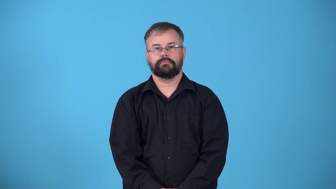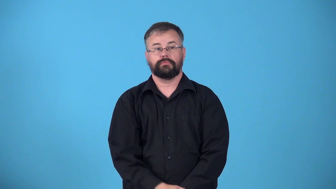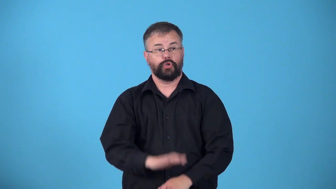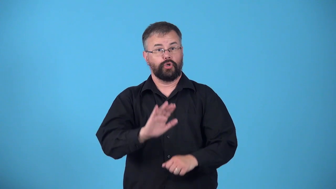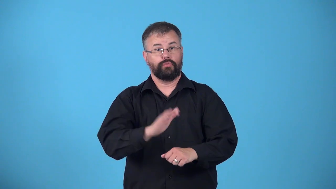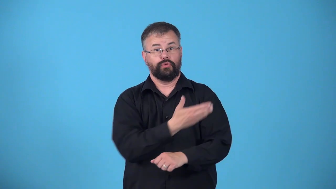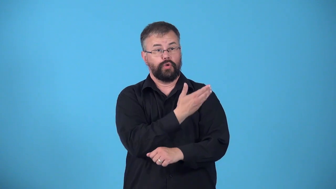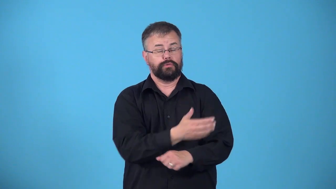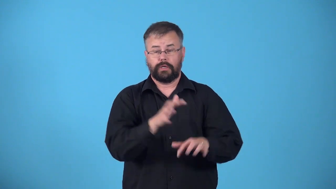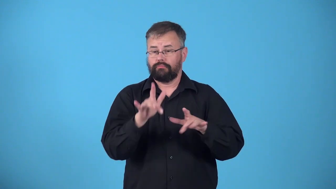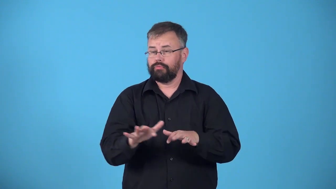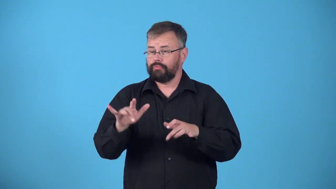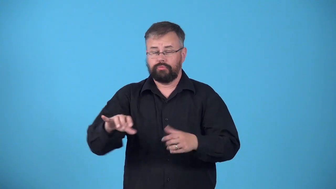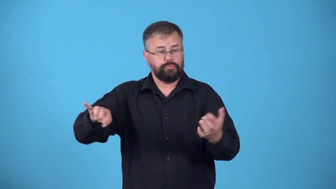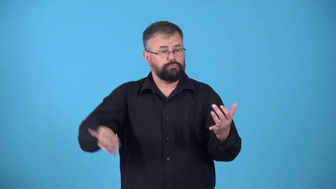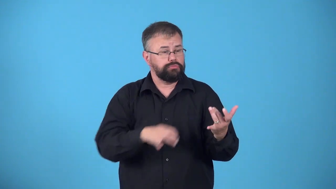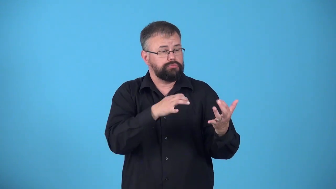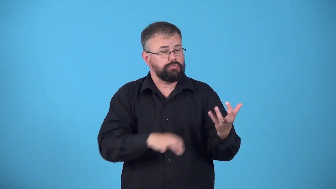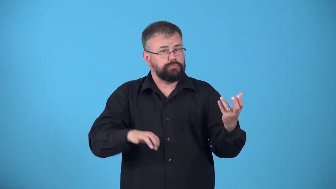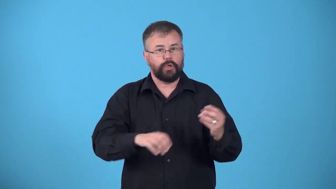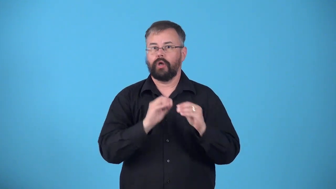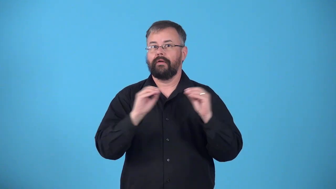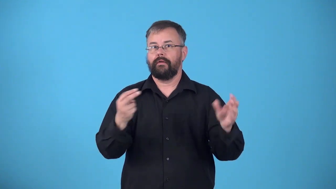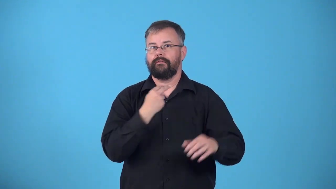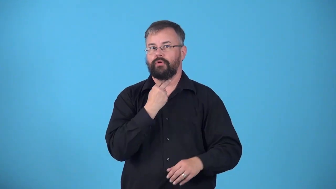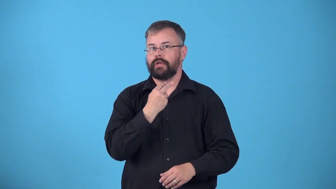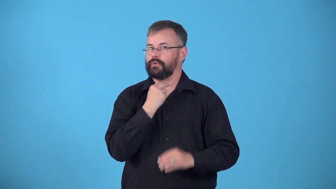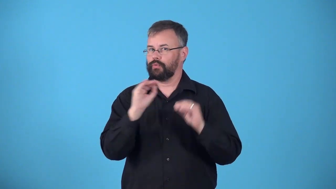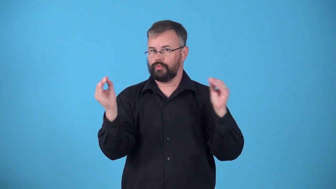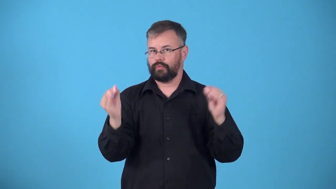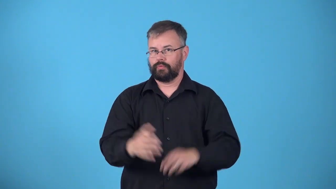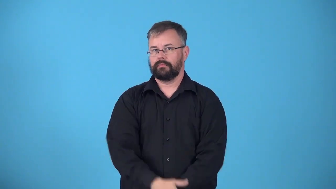instrumental